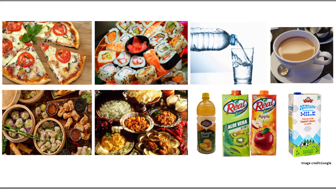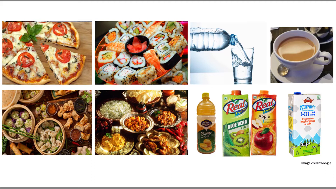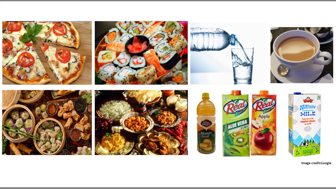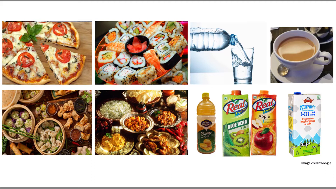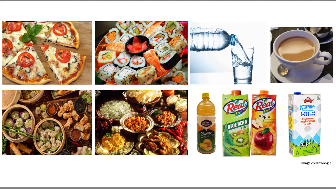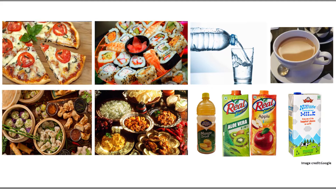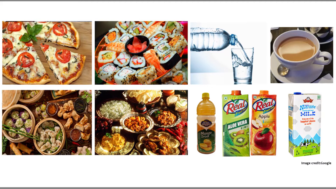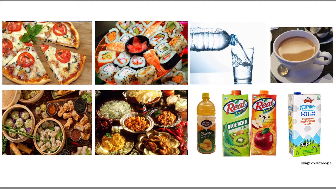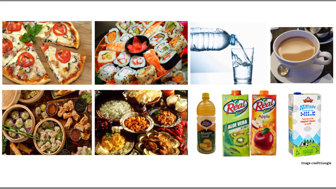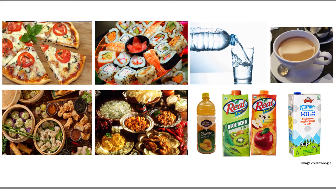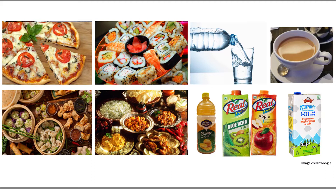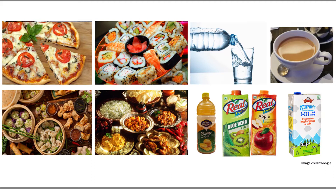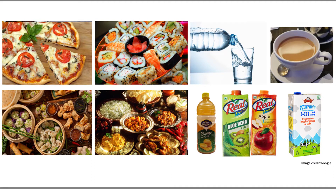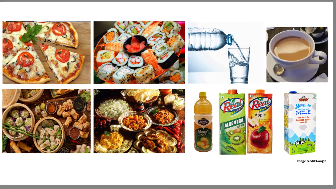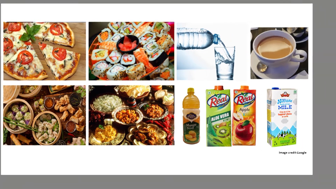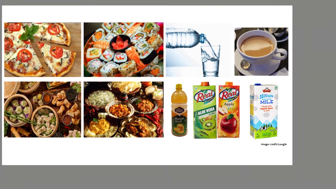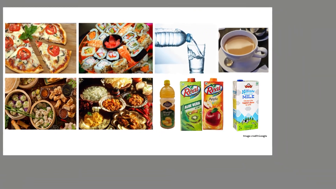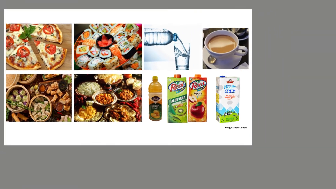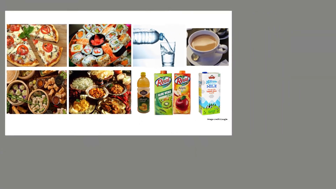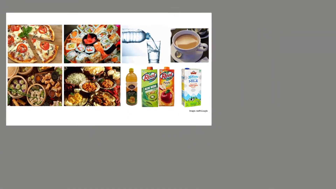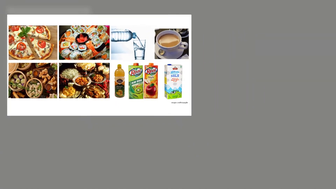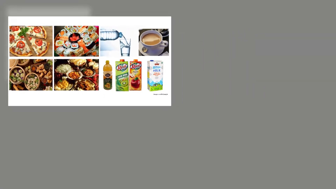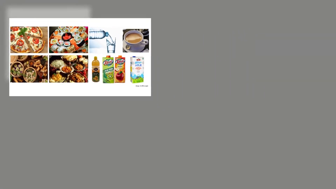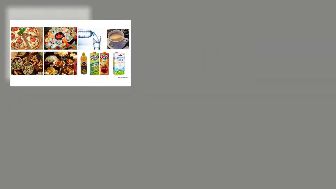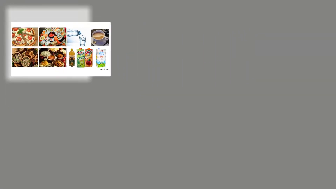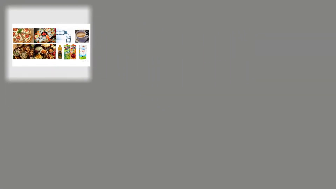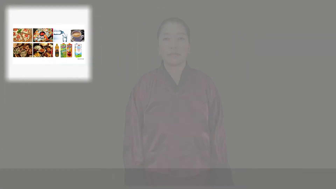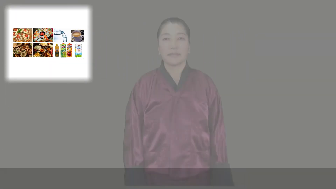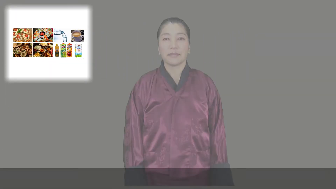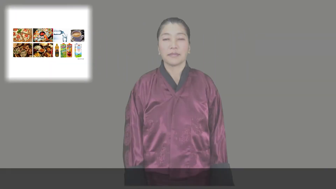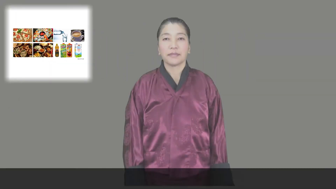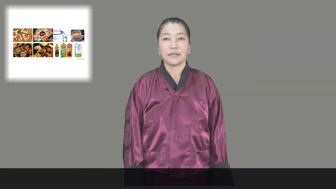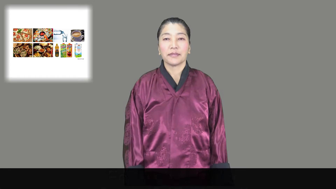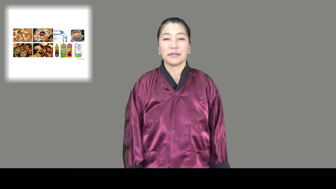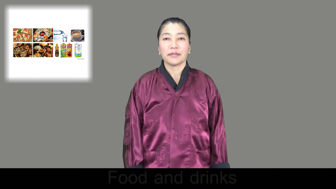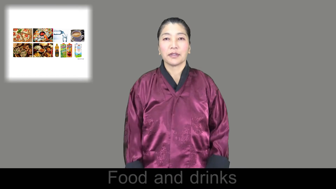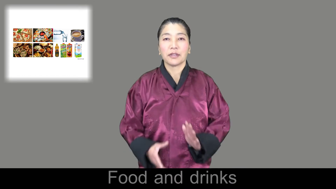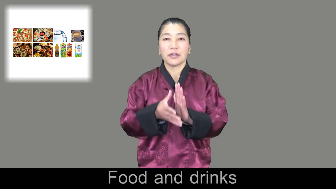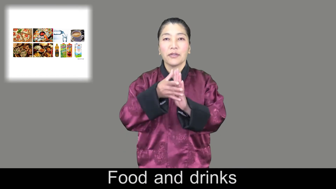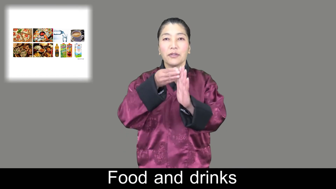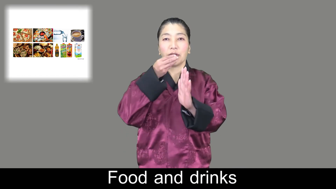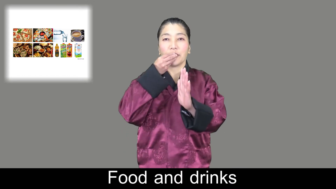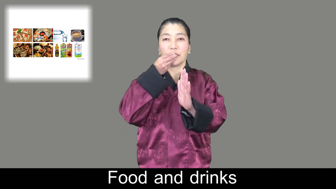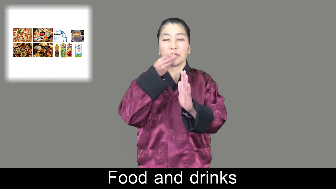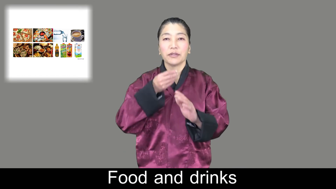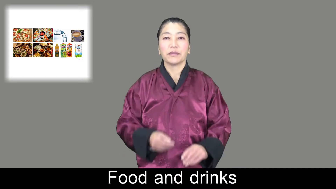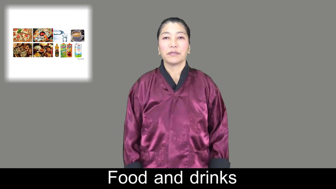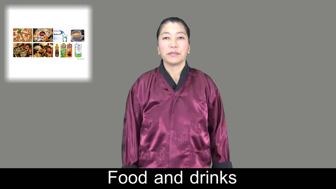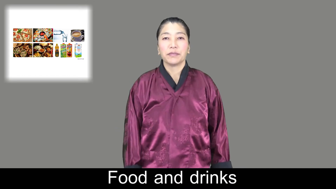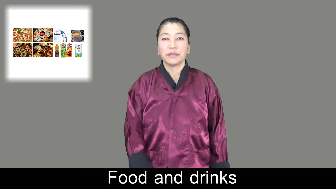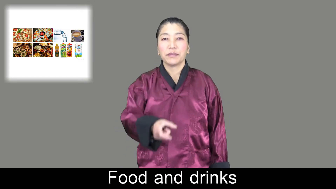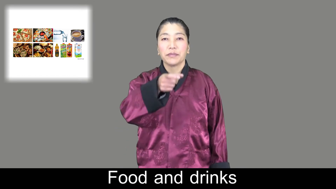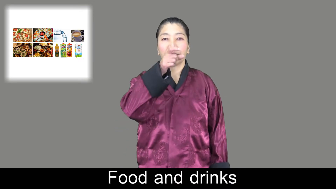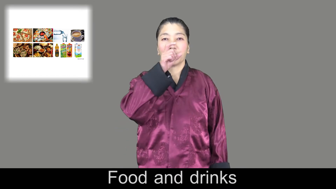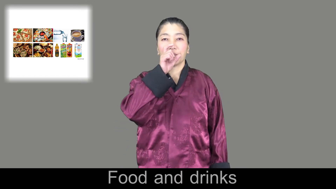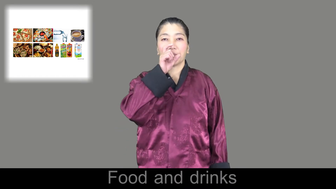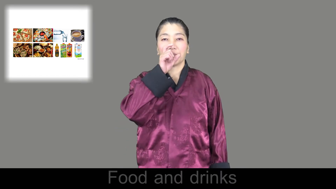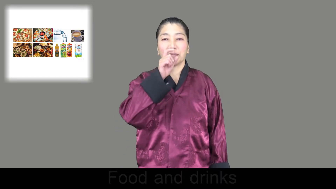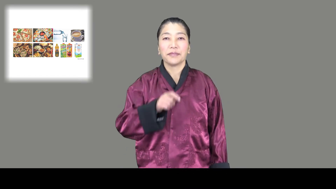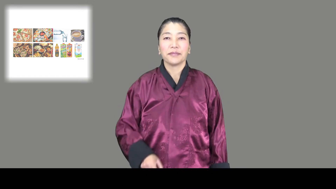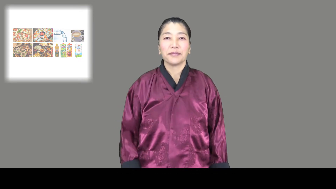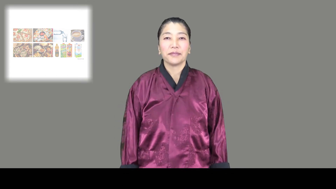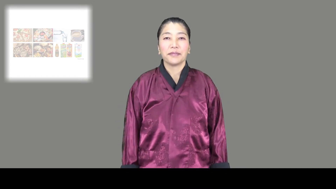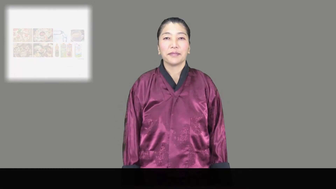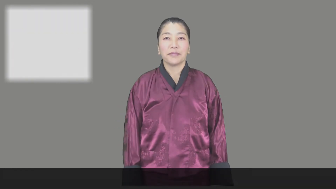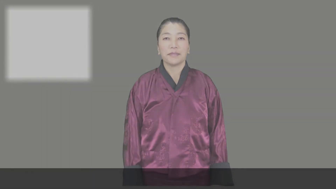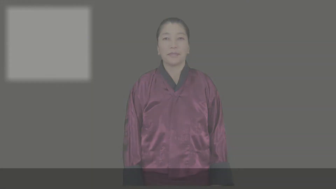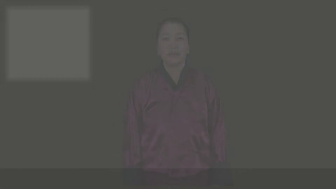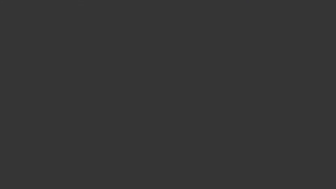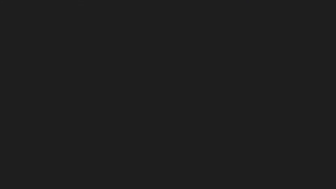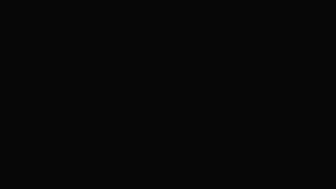Food and drinks